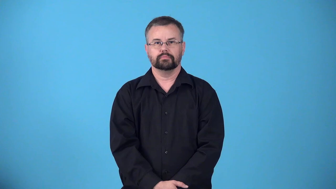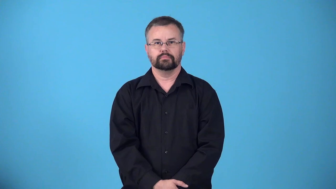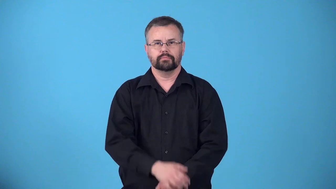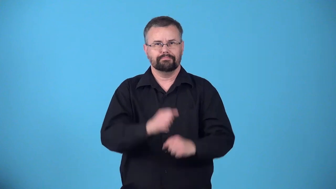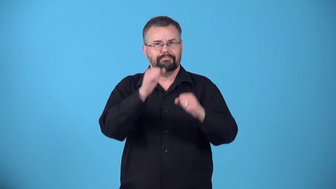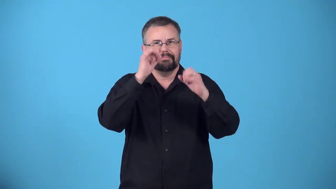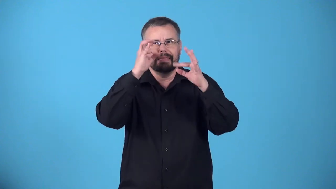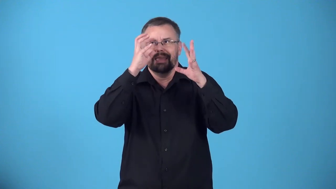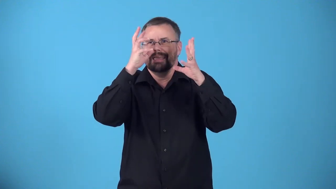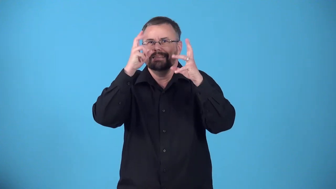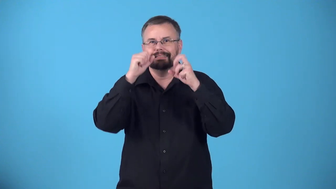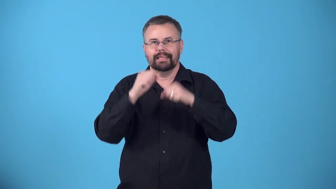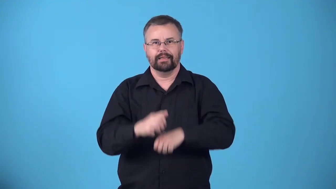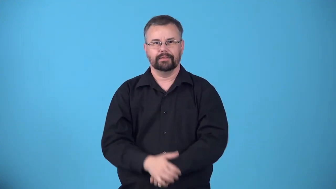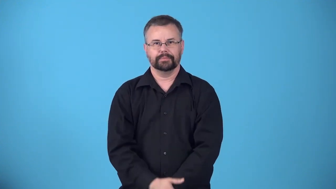away with the fairies